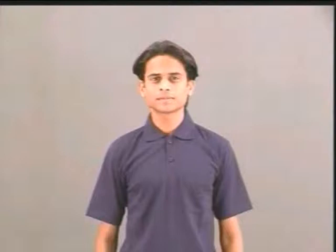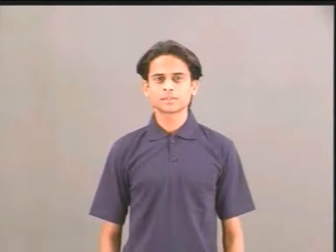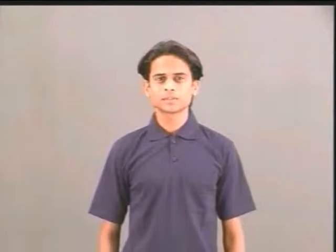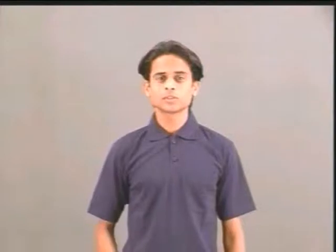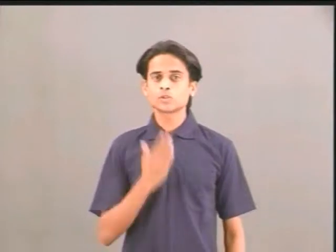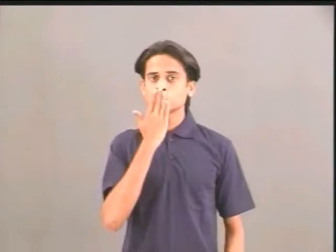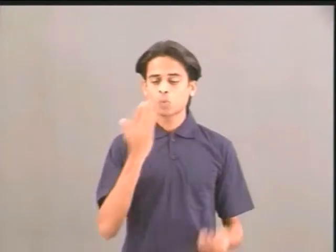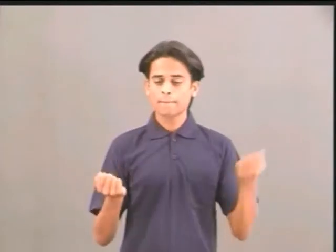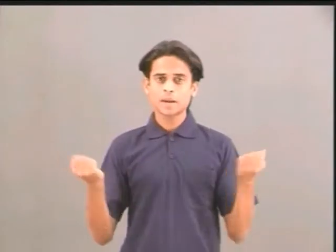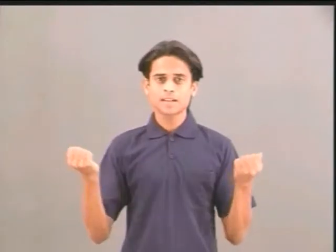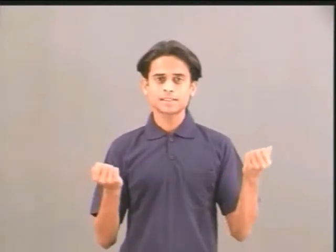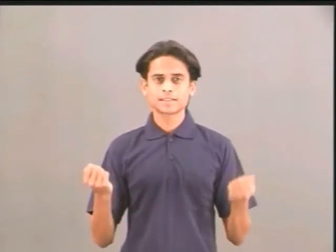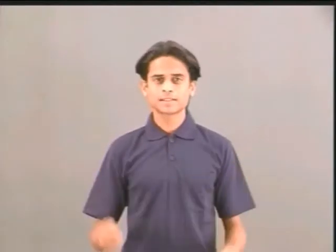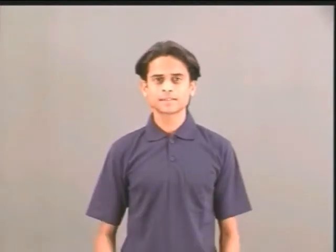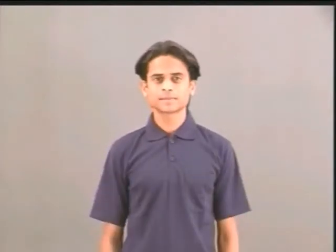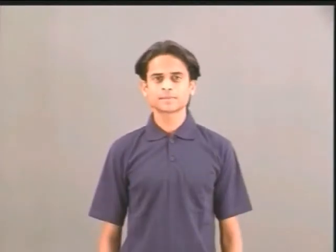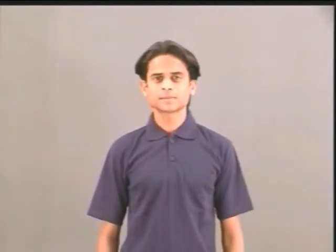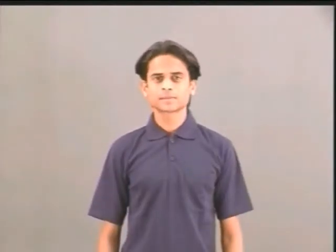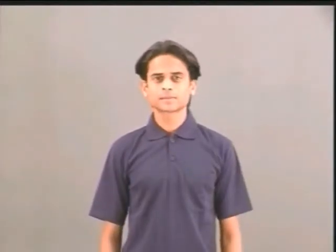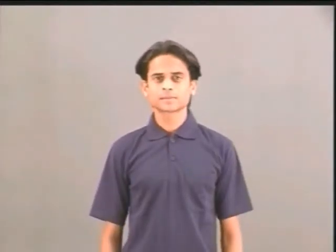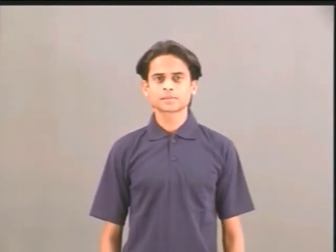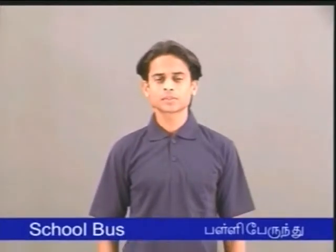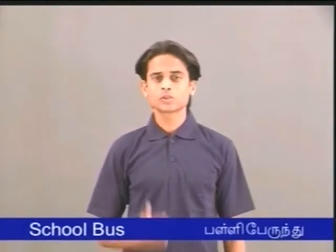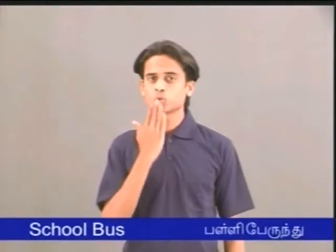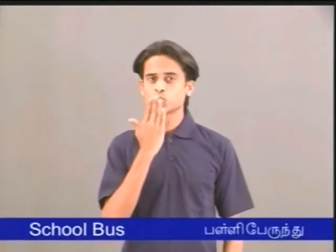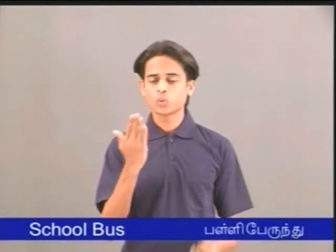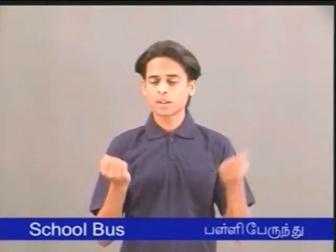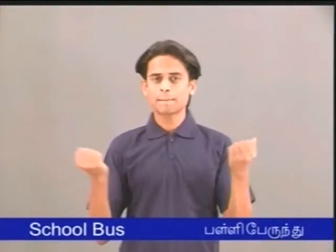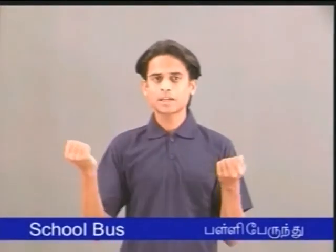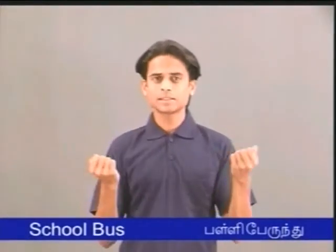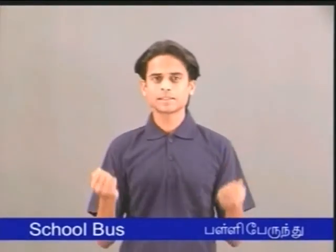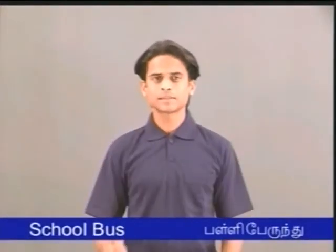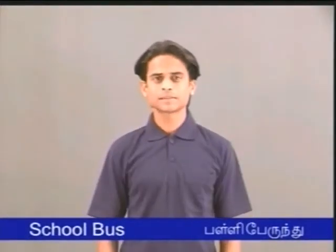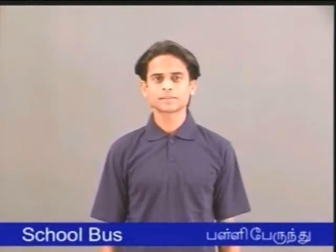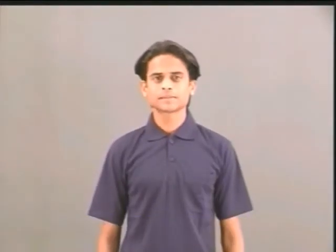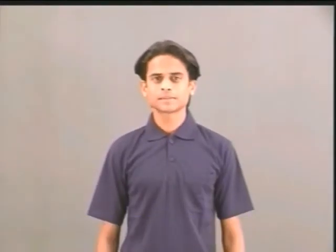school bus